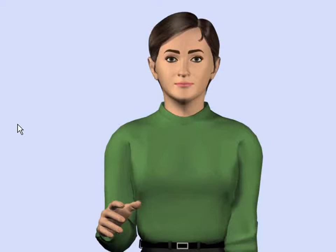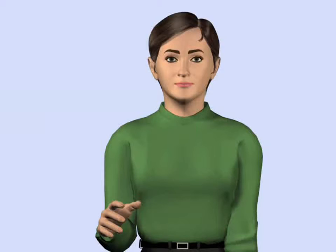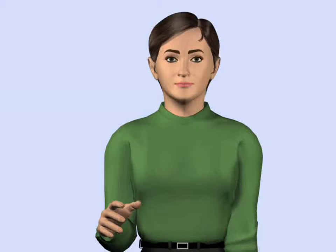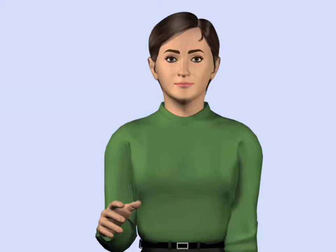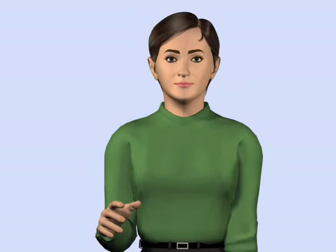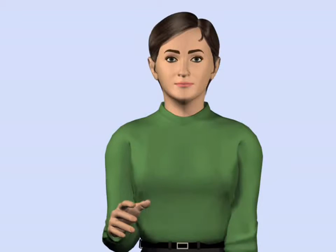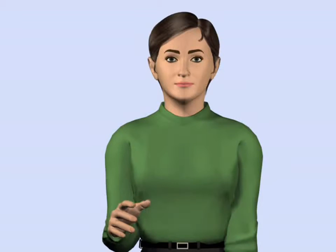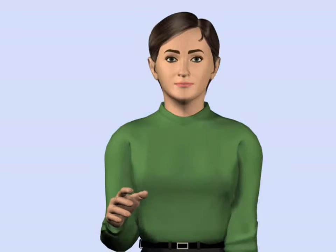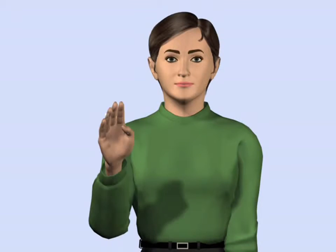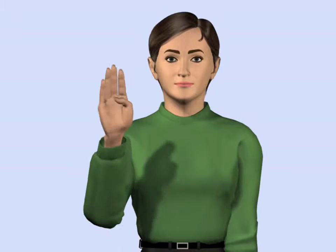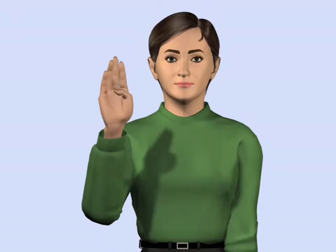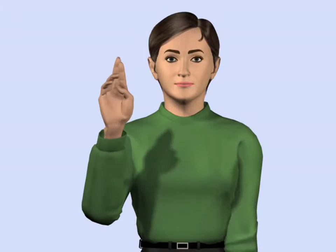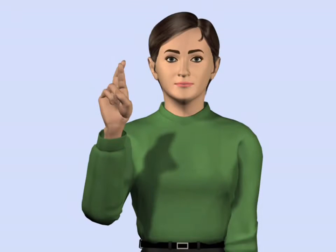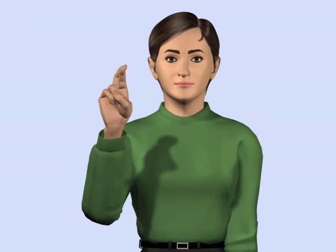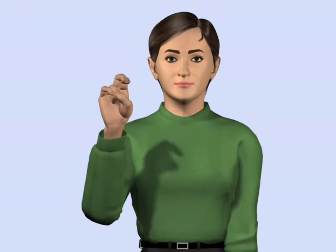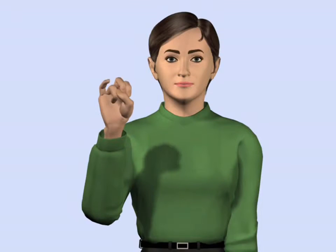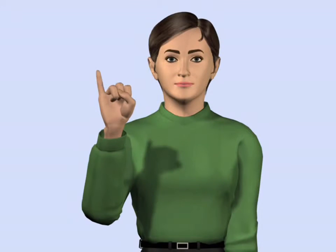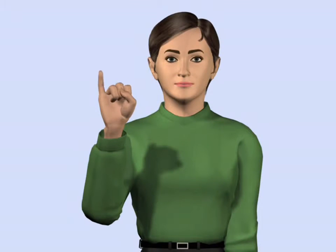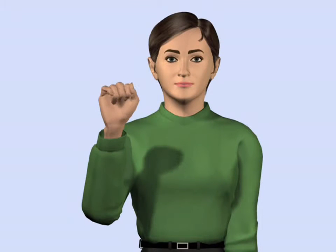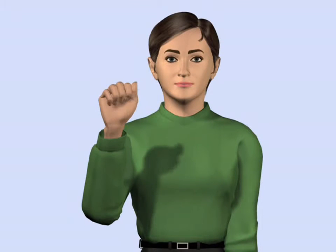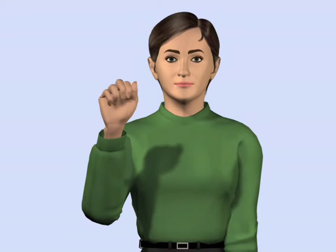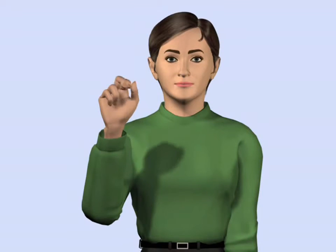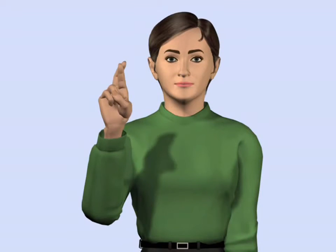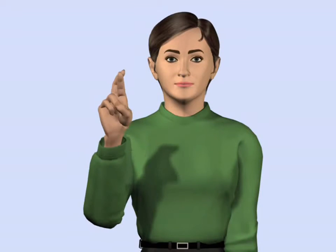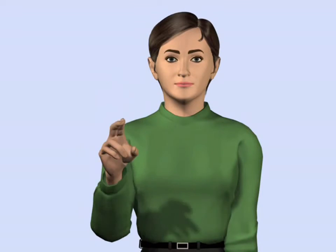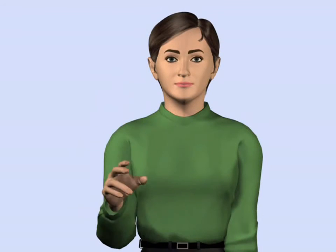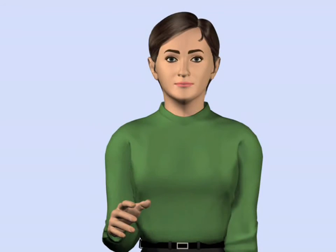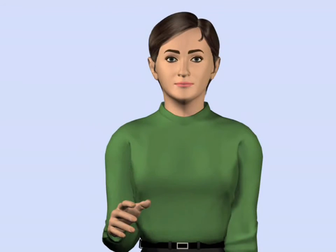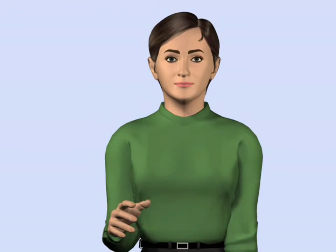briar